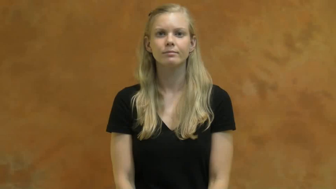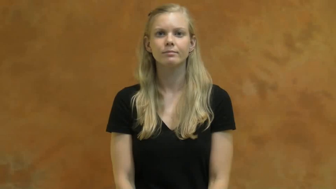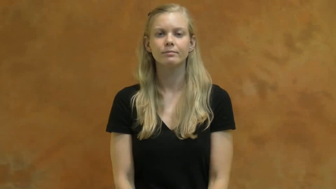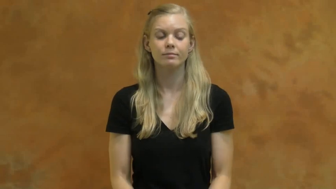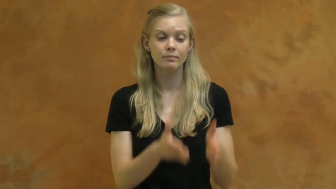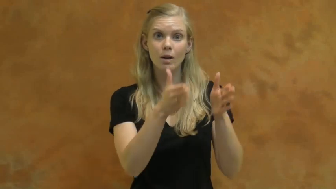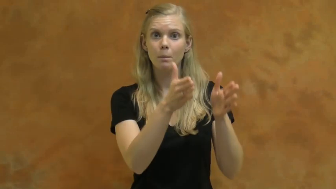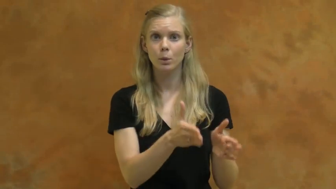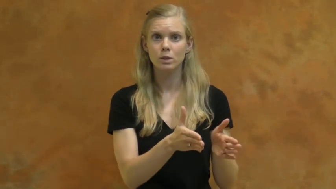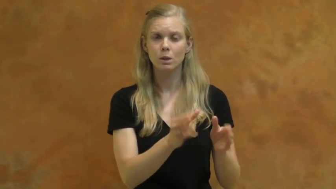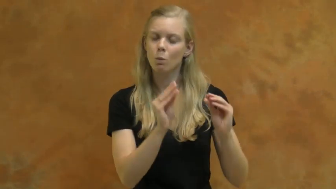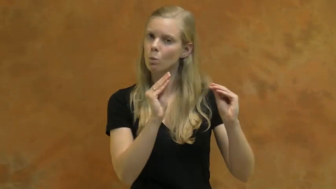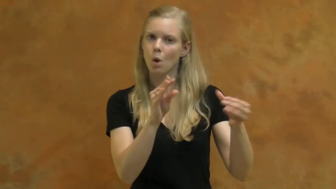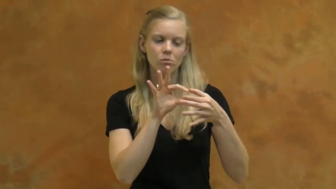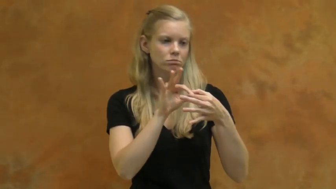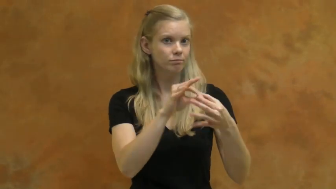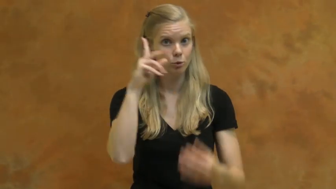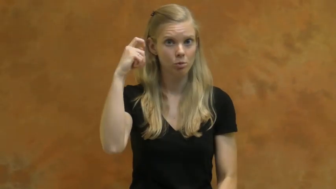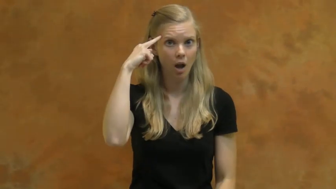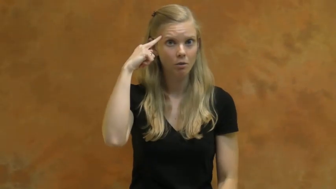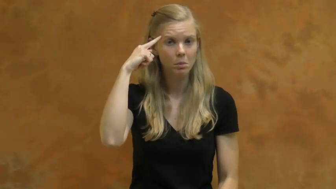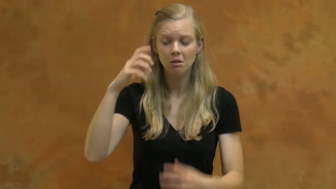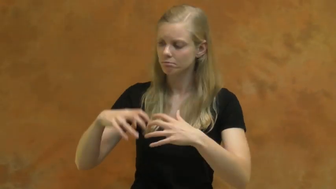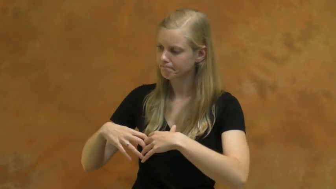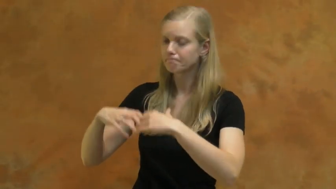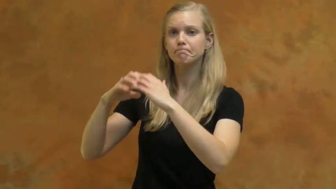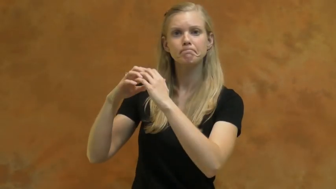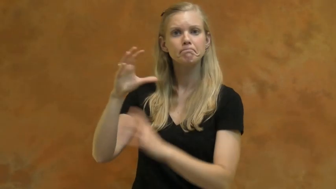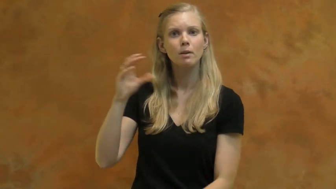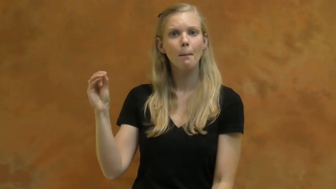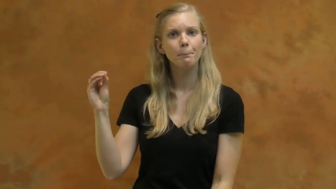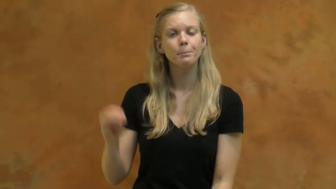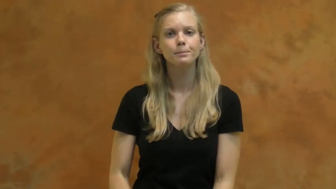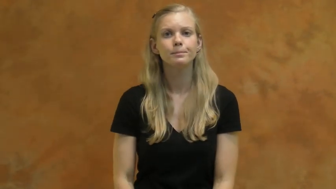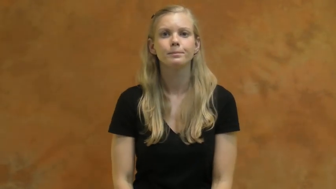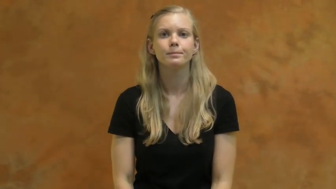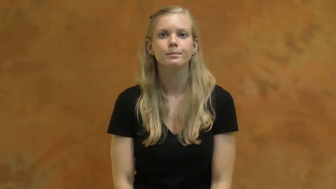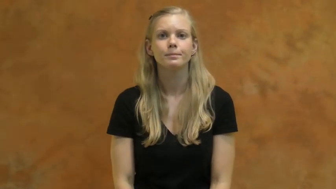nongovernmental orgranization